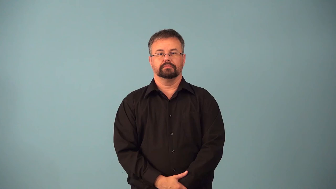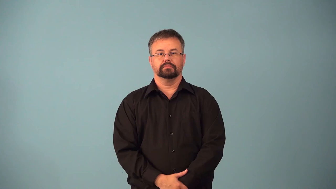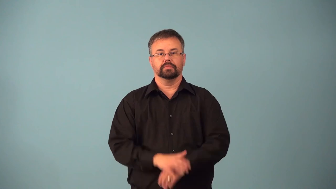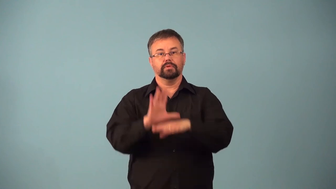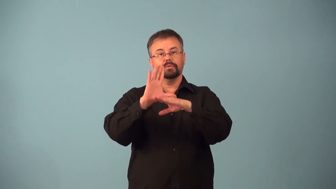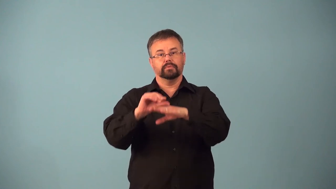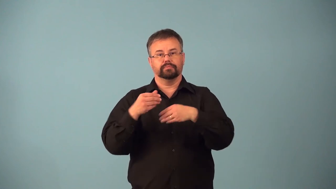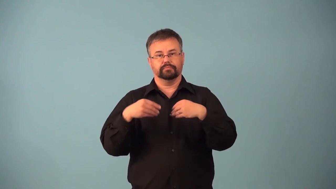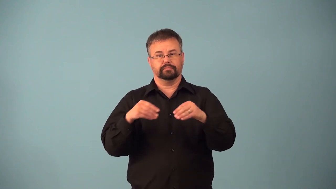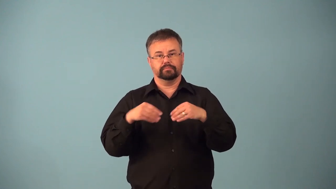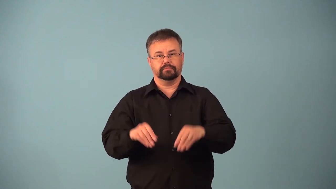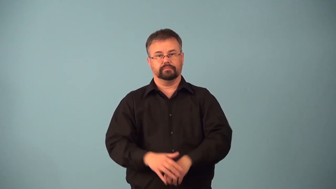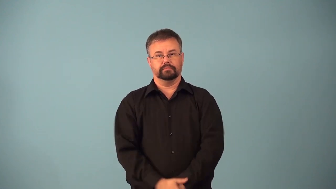aftermarket